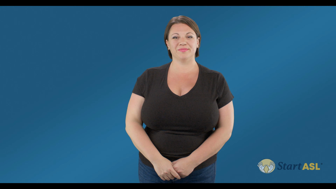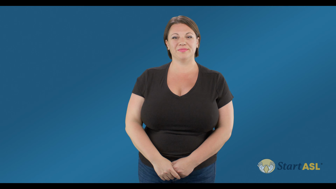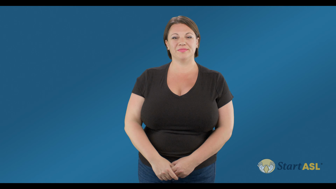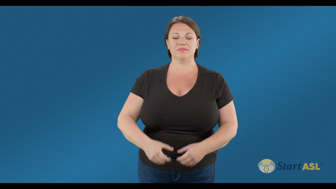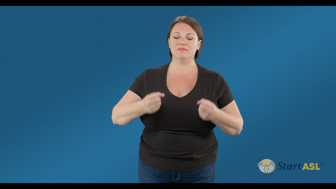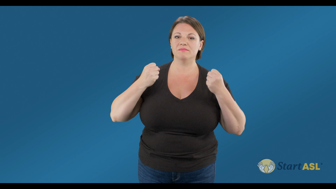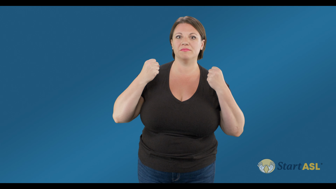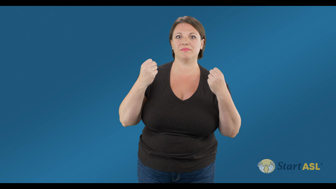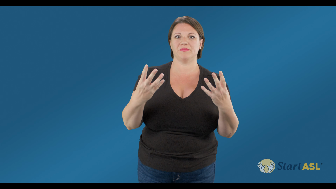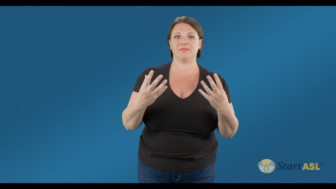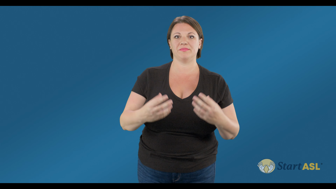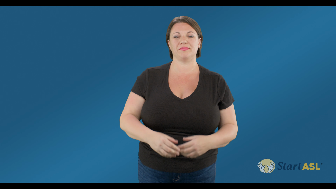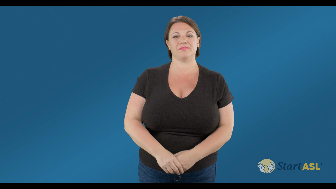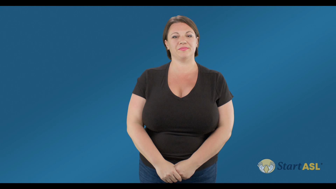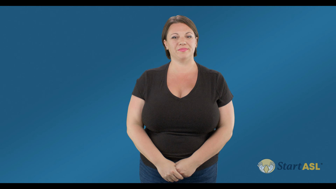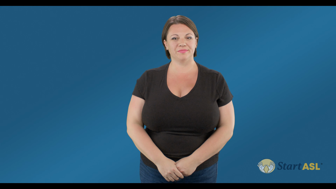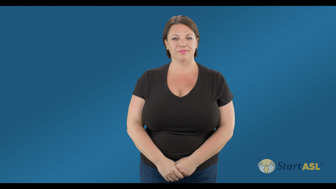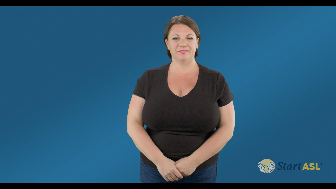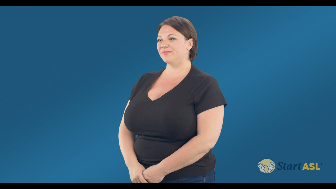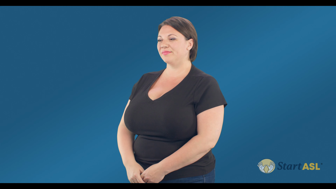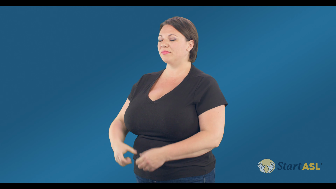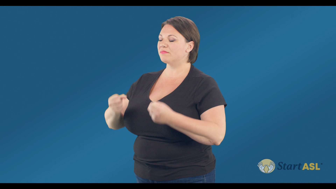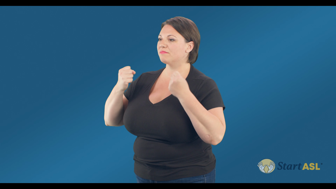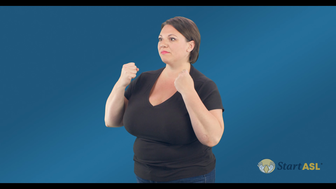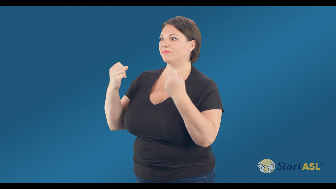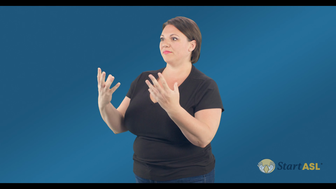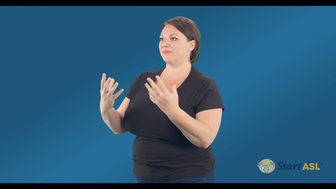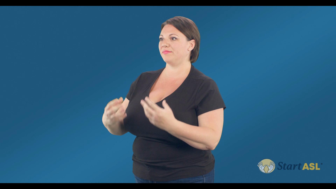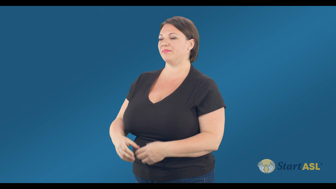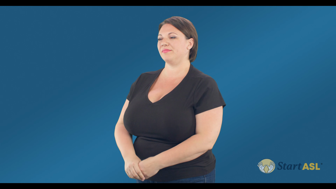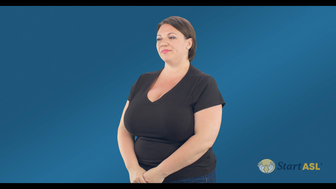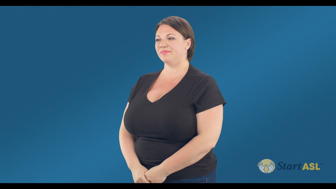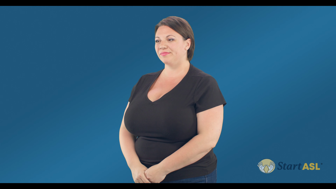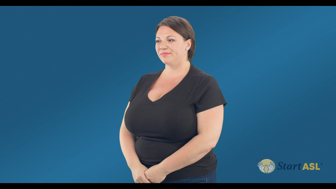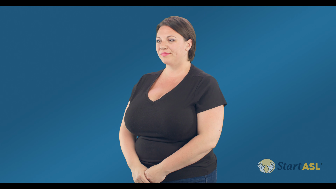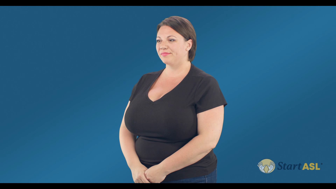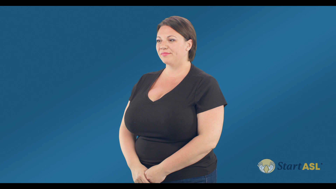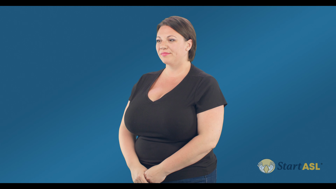many